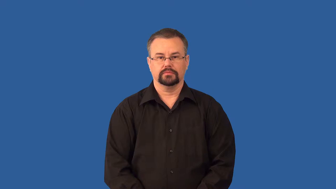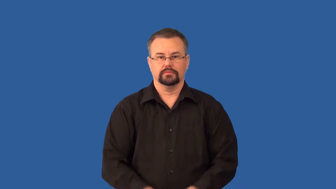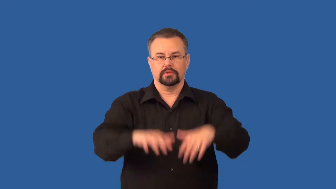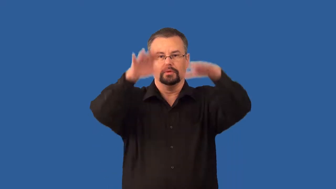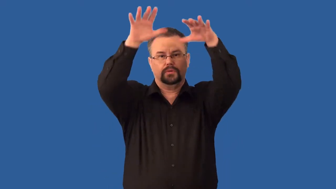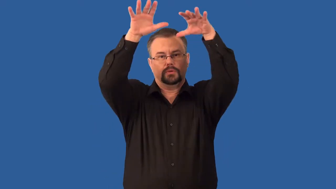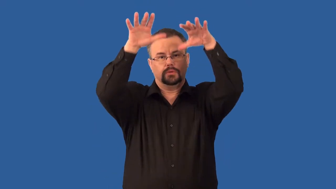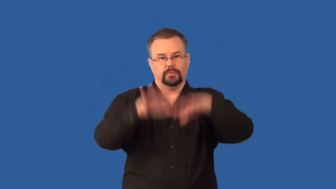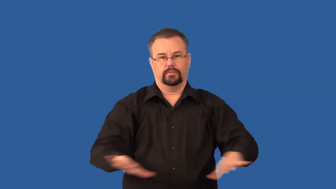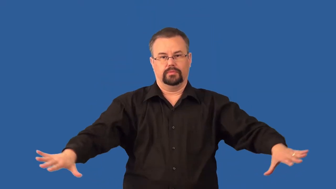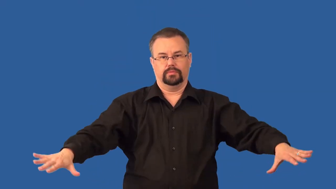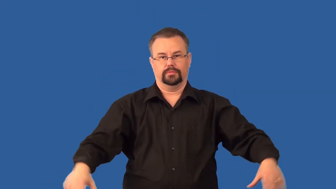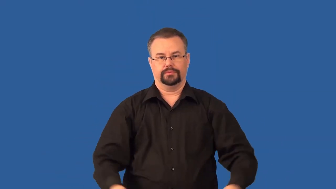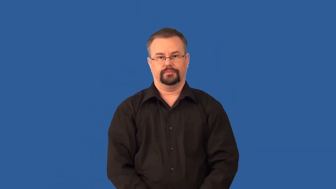downburst